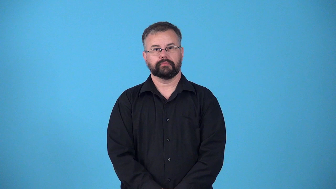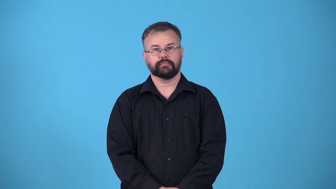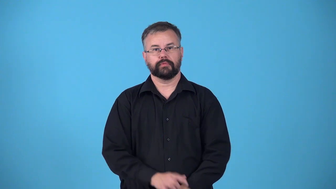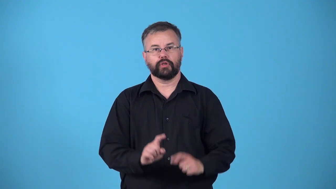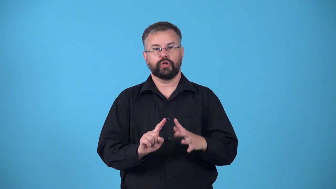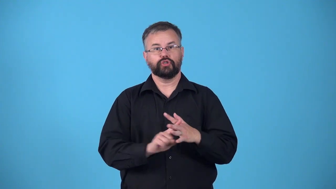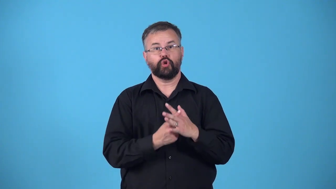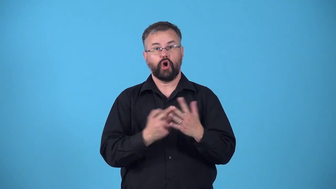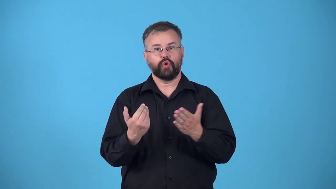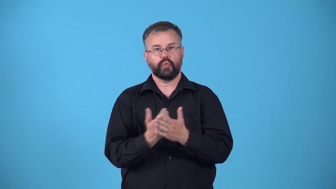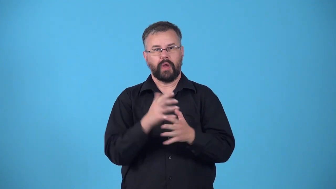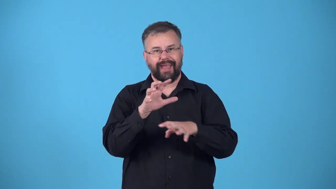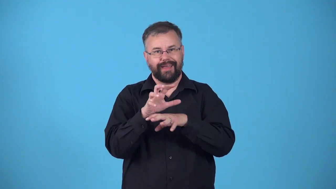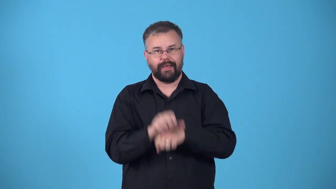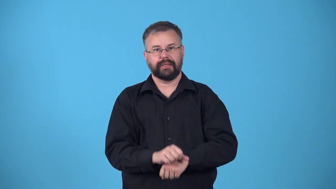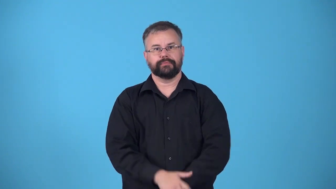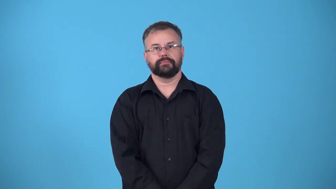get into the habit